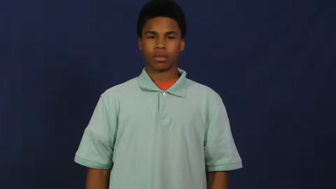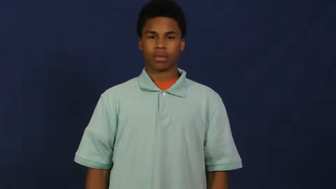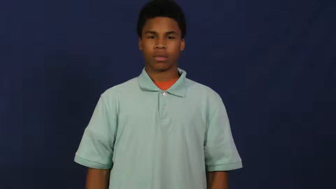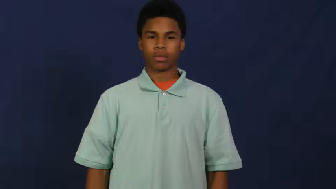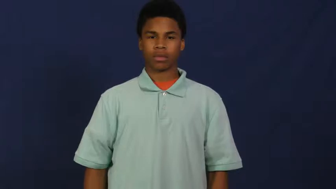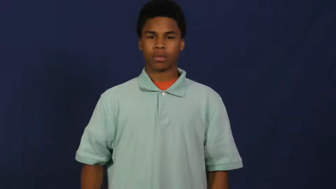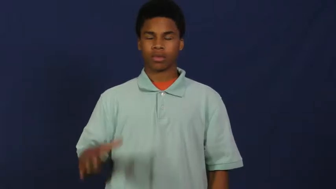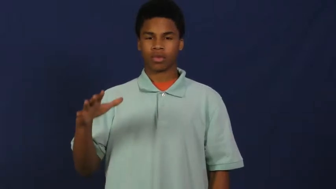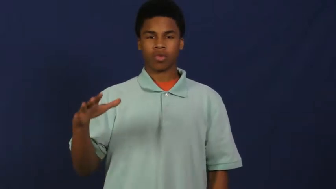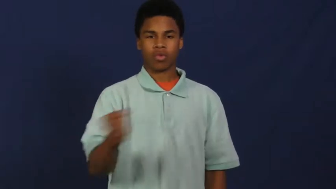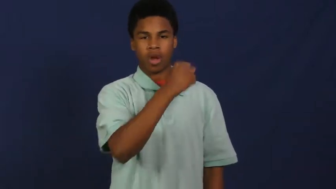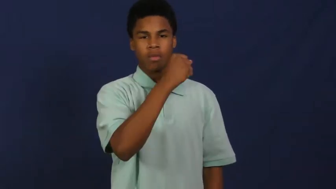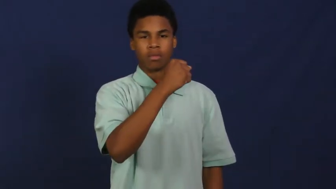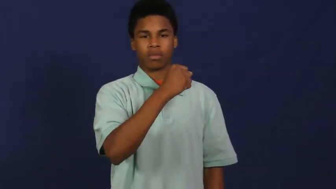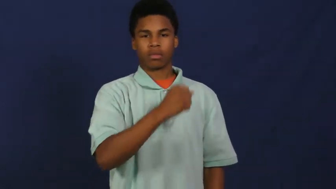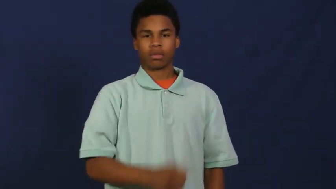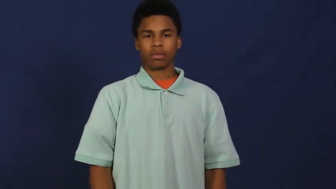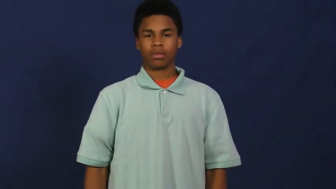take